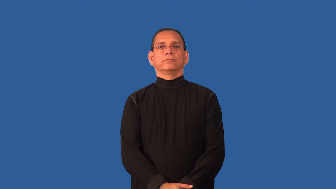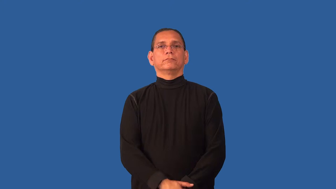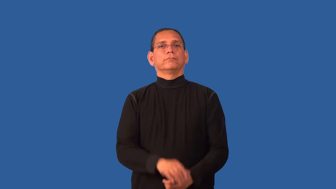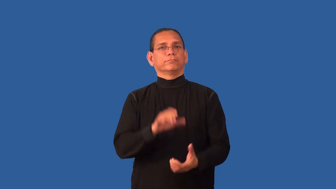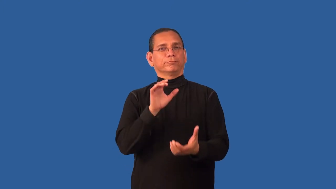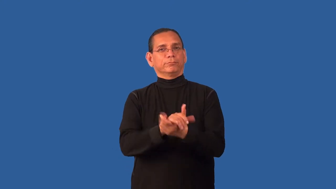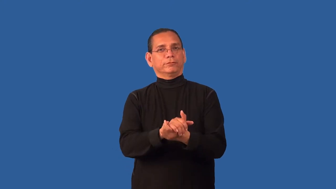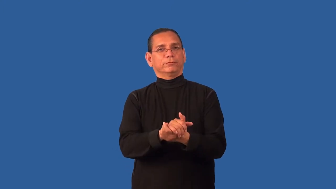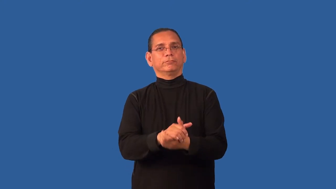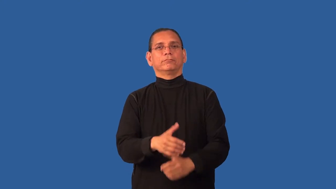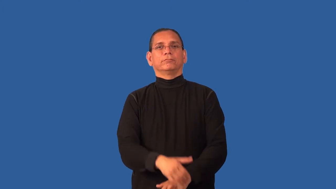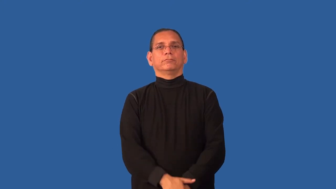conjugal,connubial